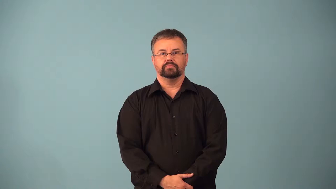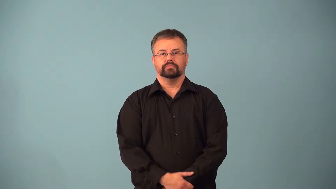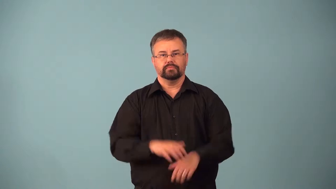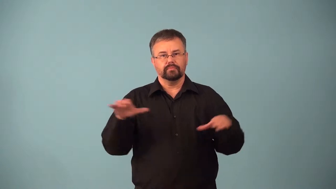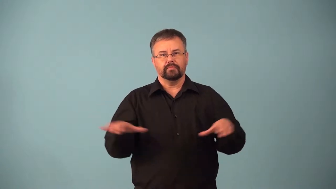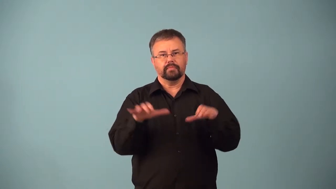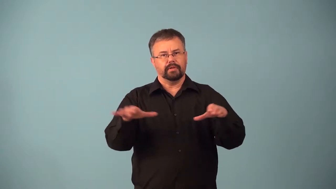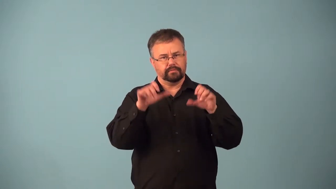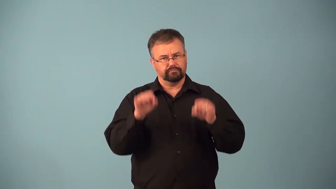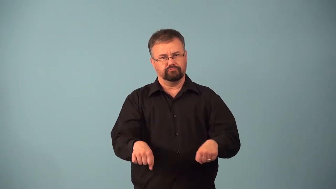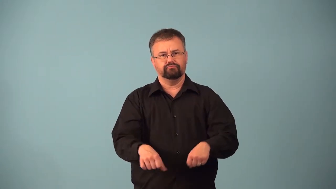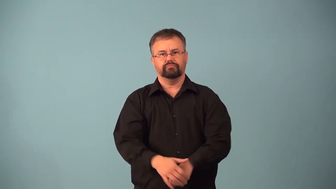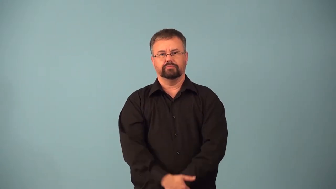actionable